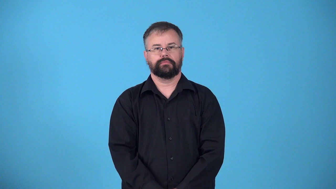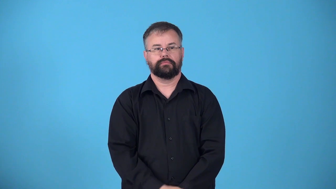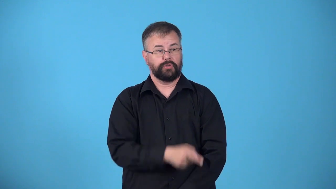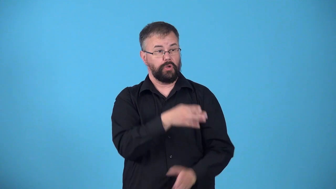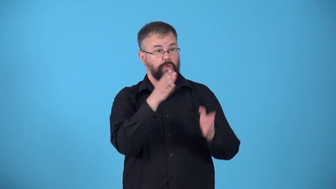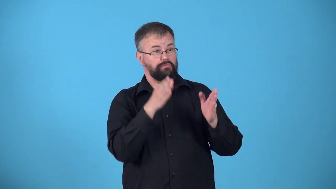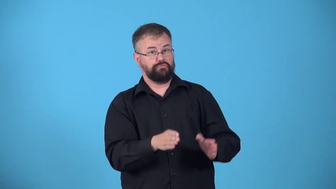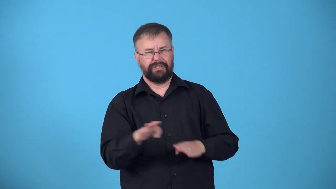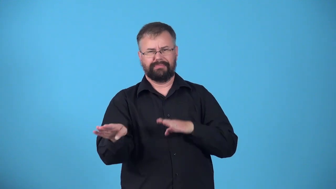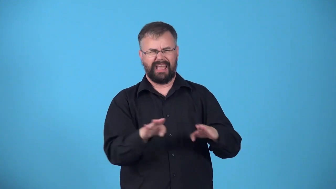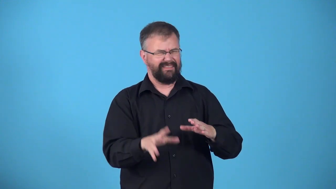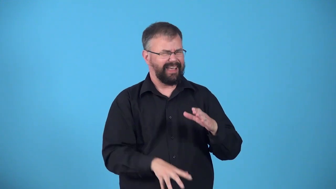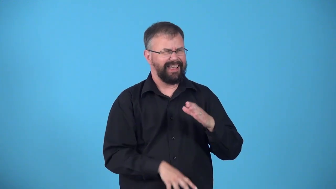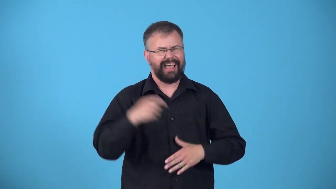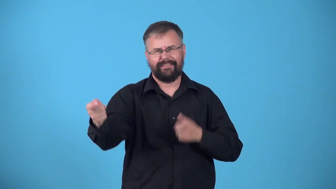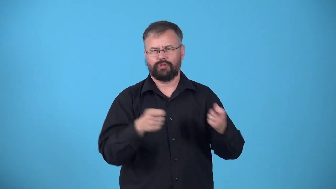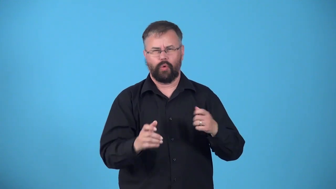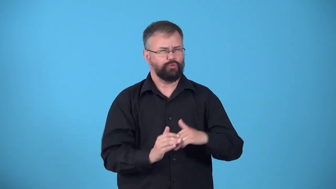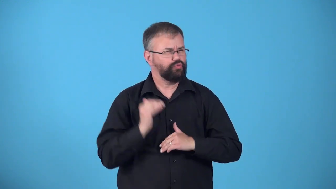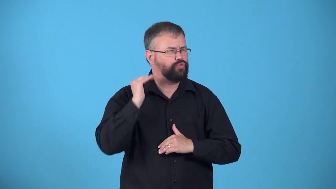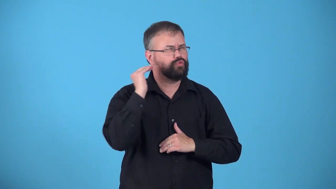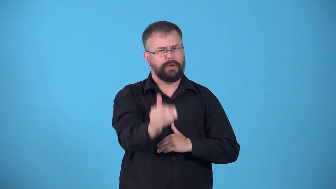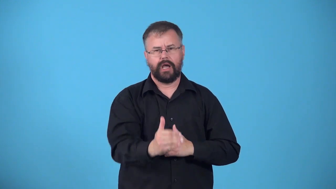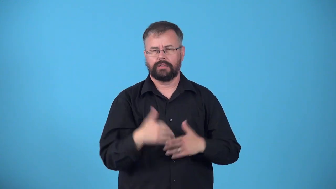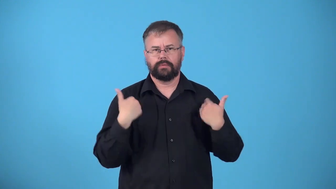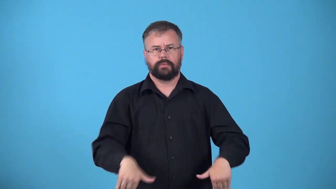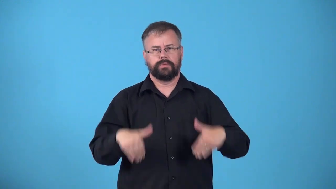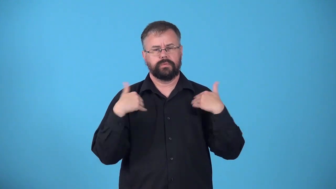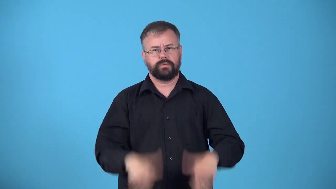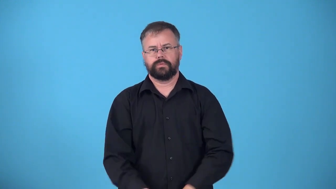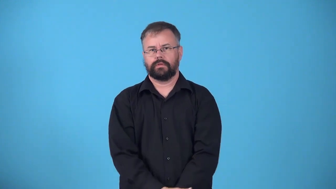uncontrollable